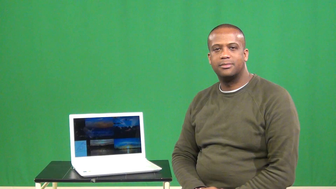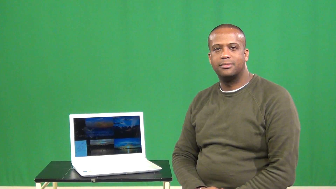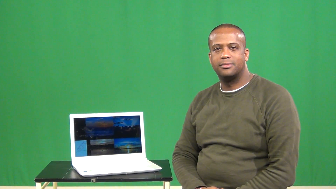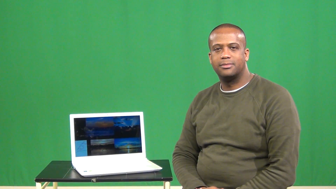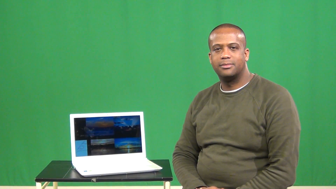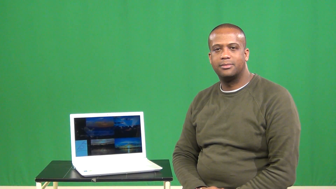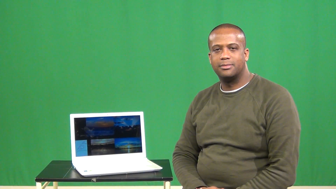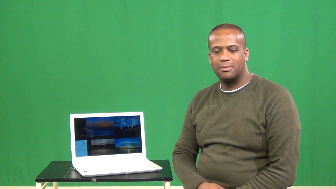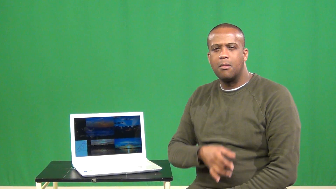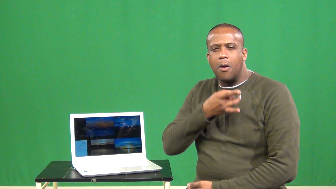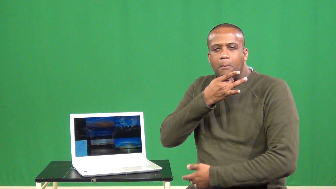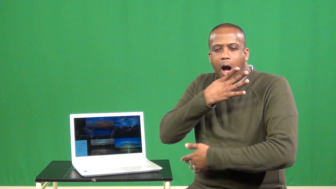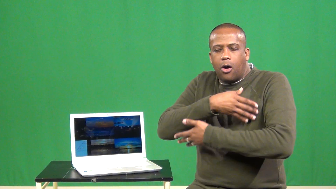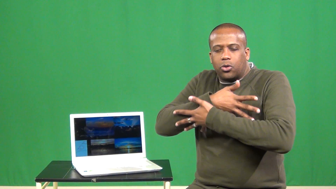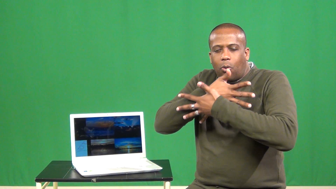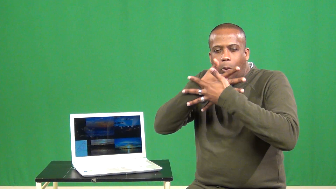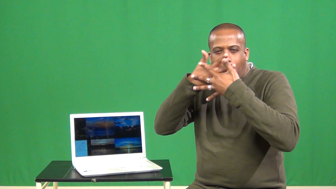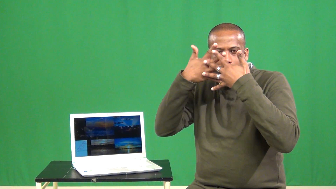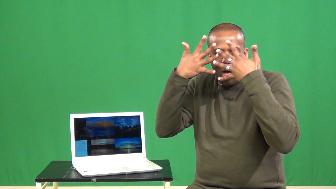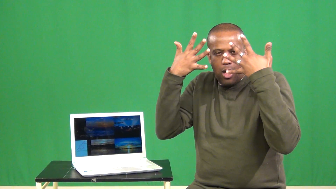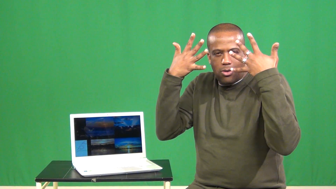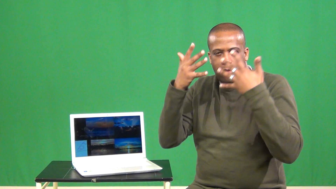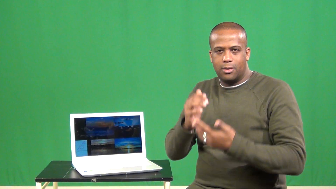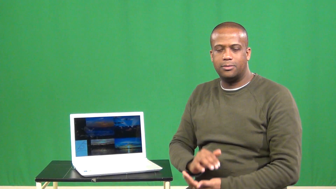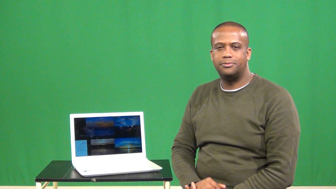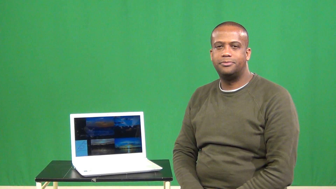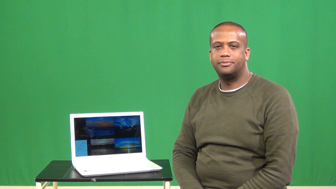sunrise